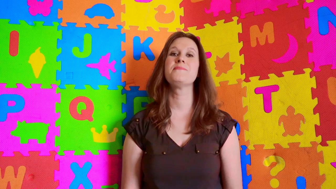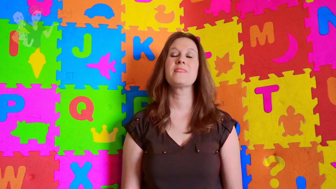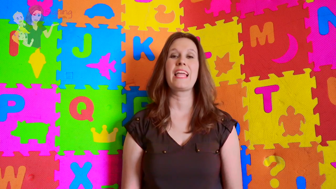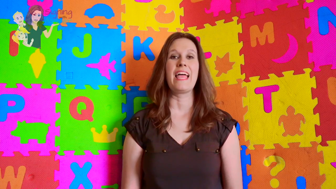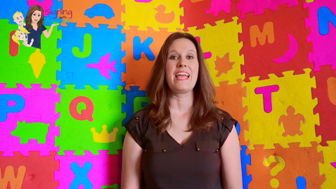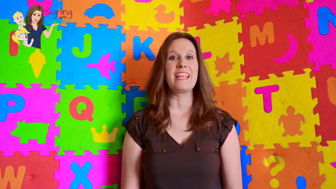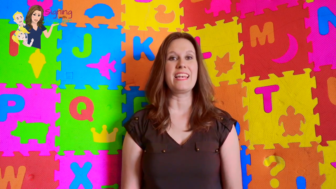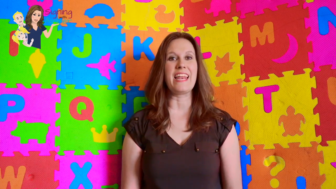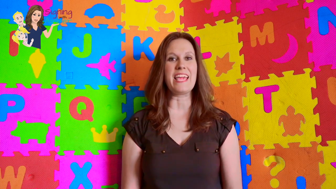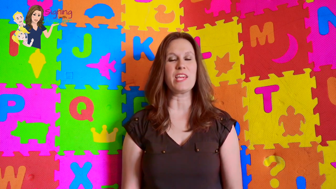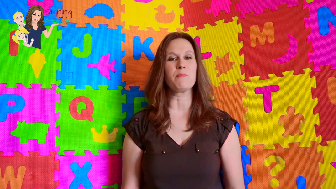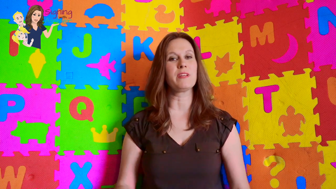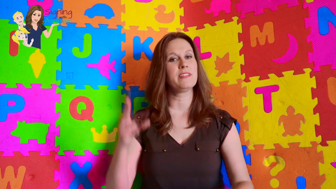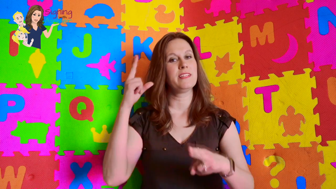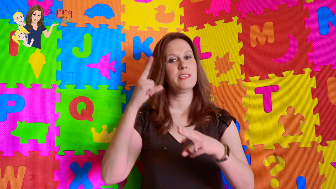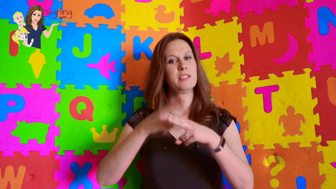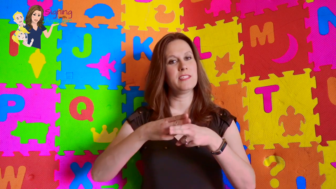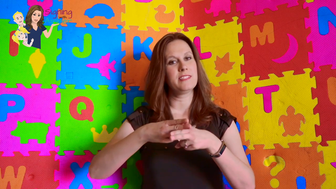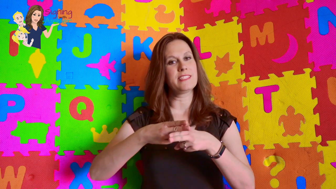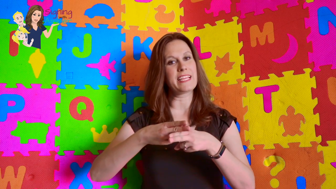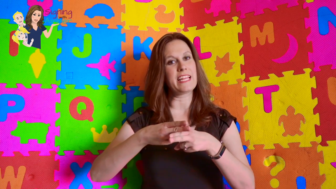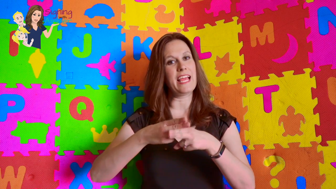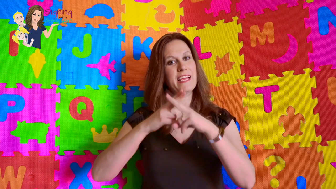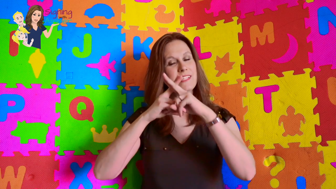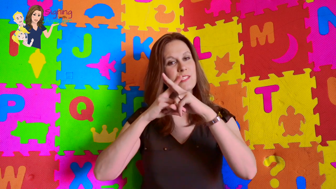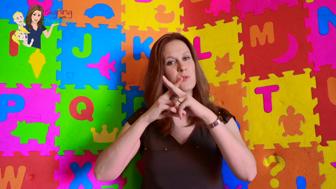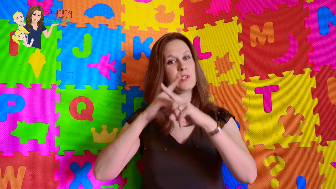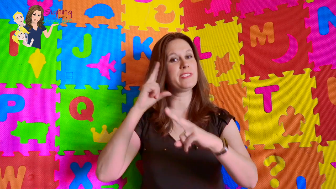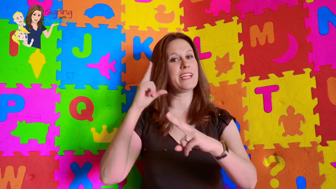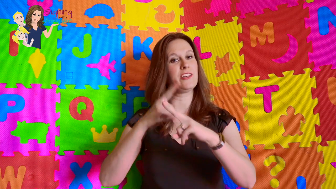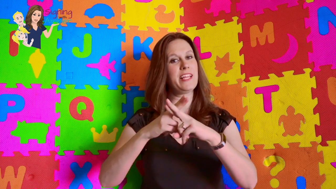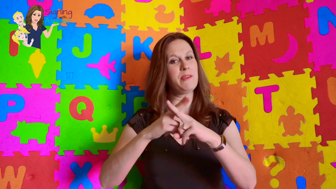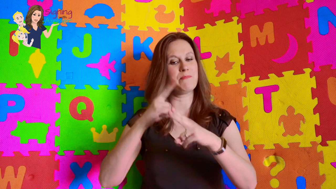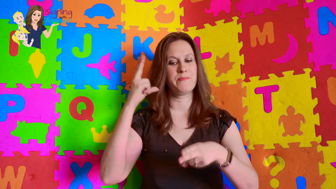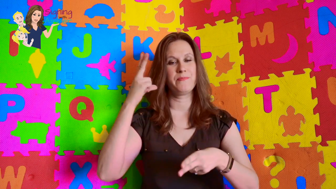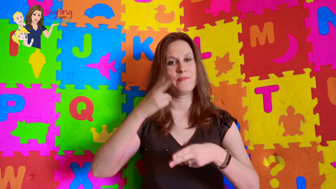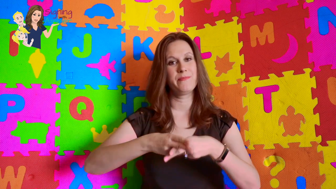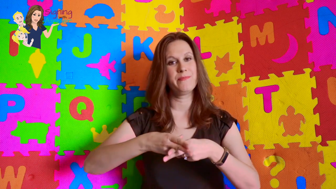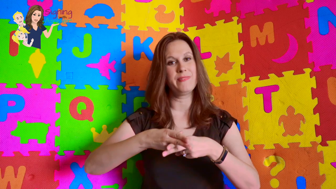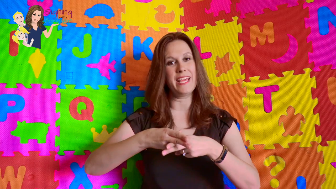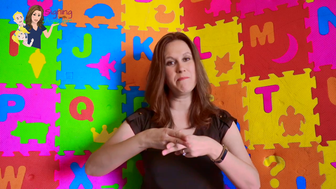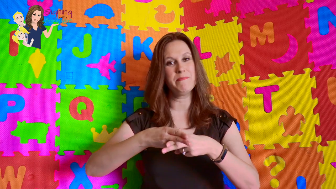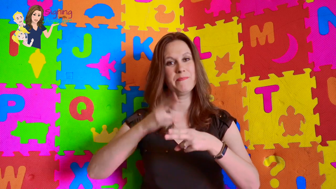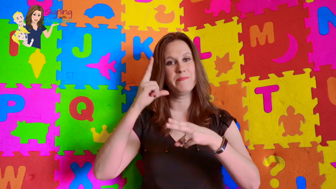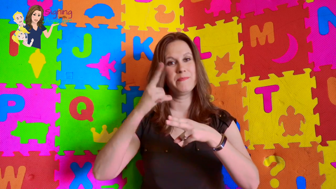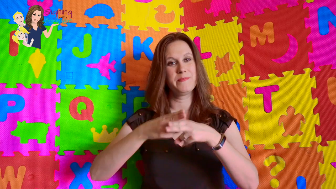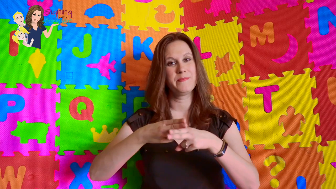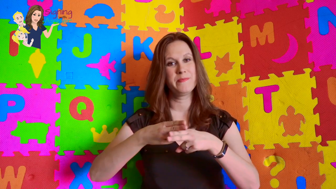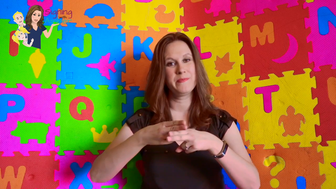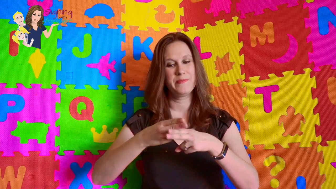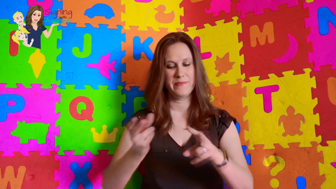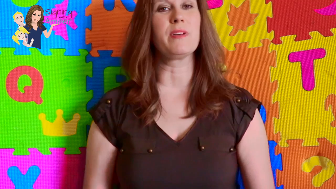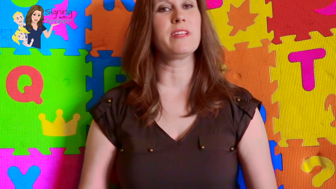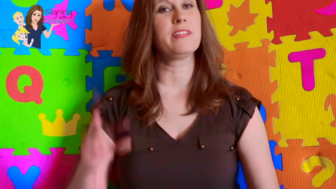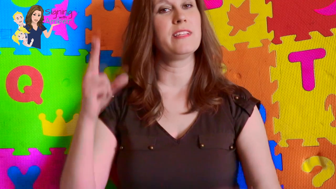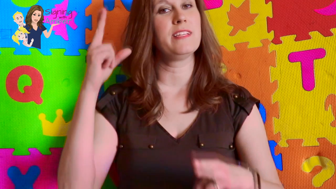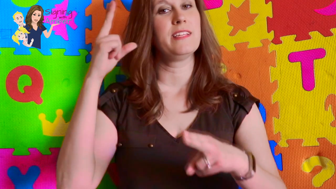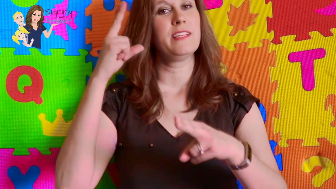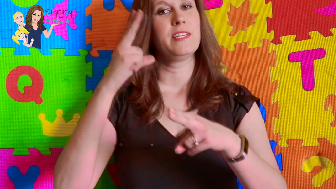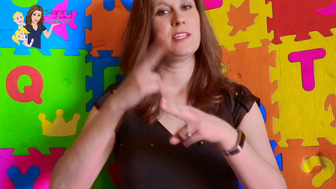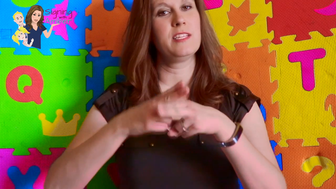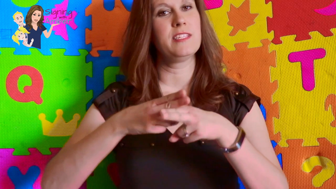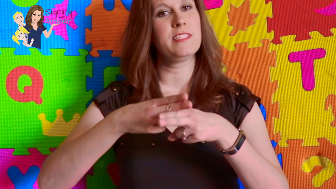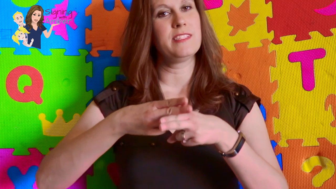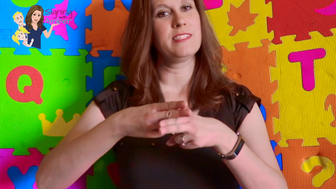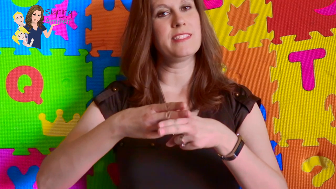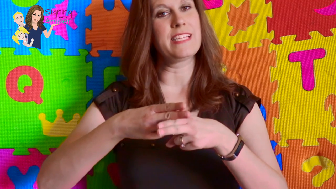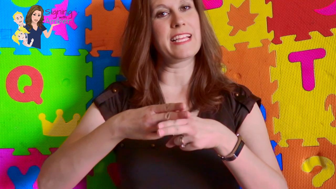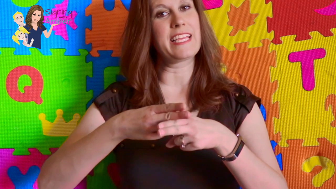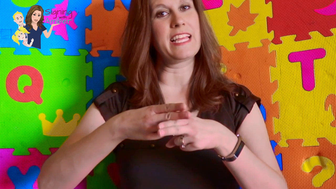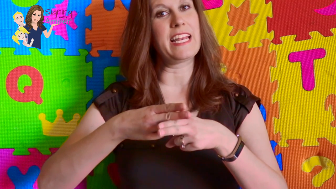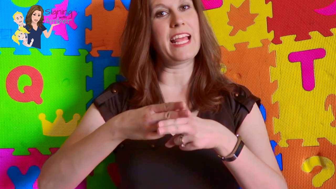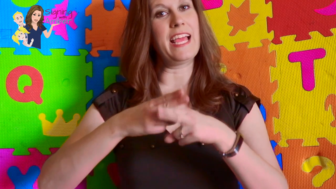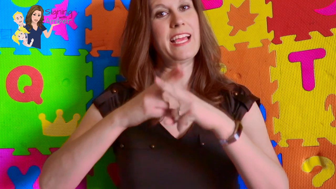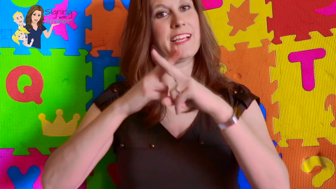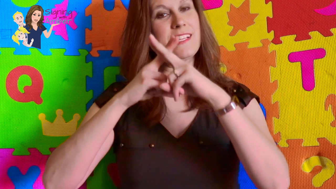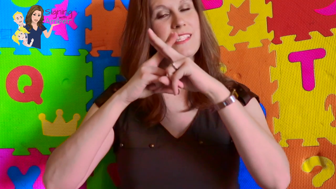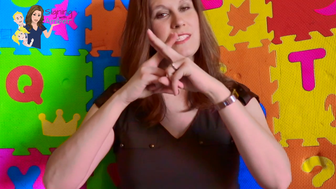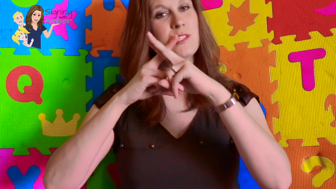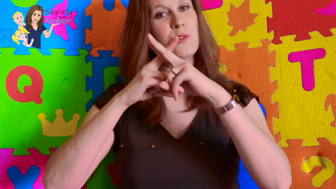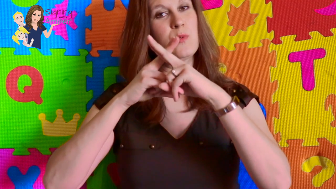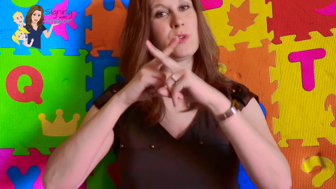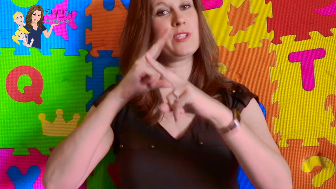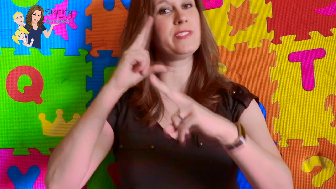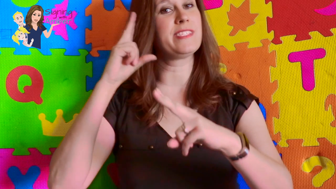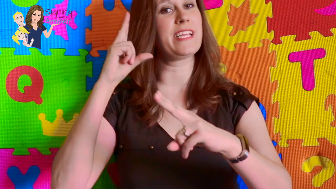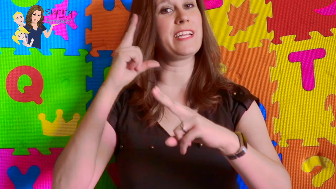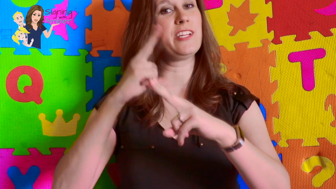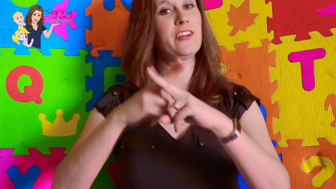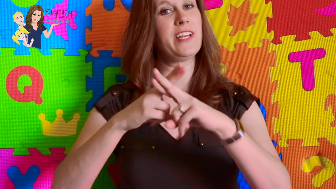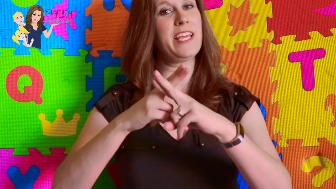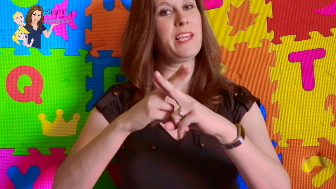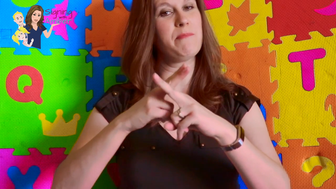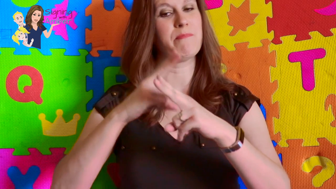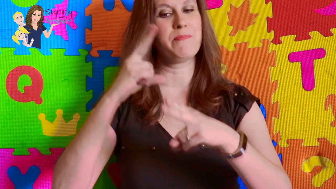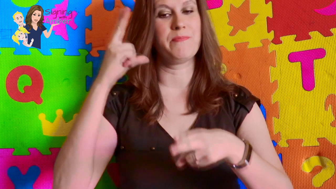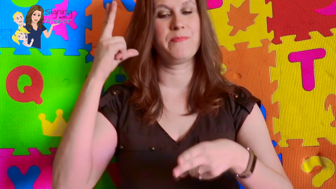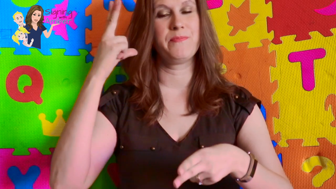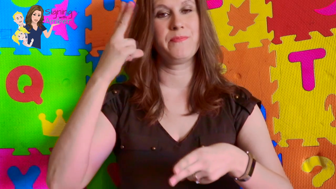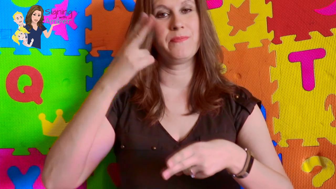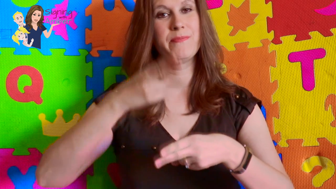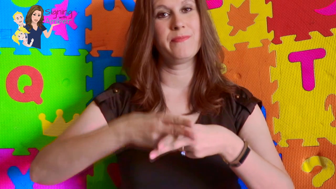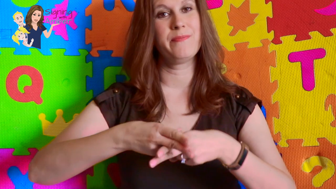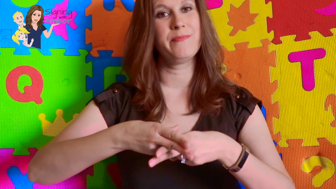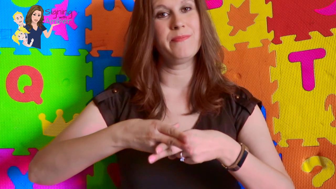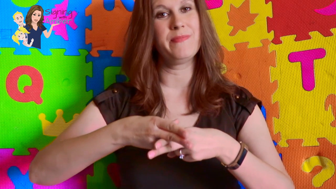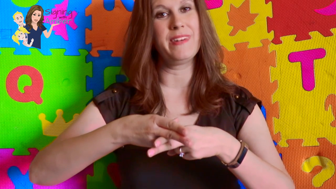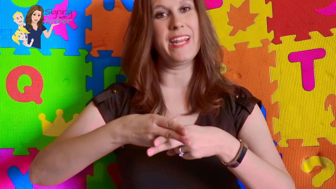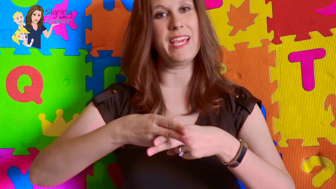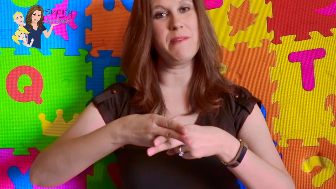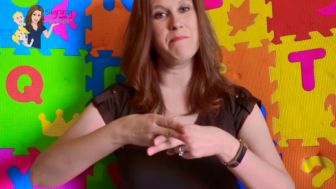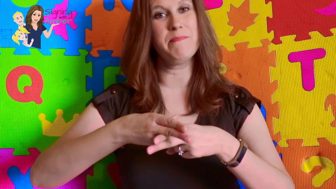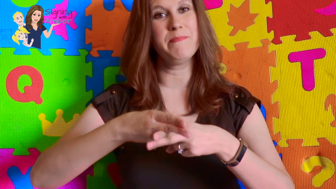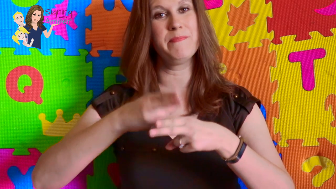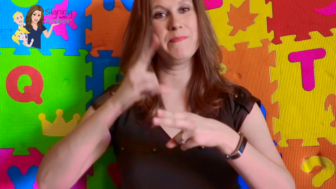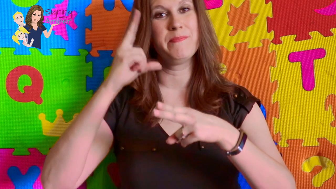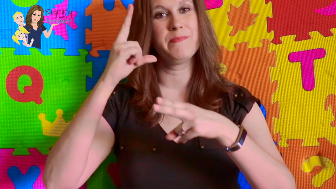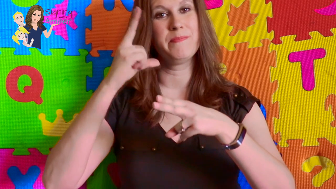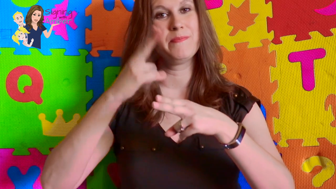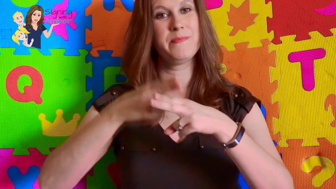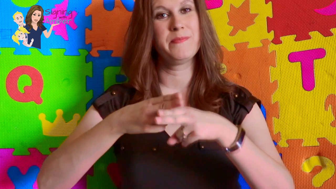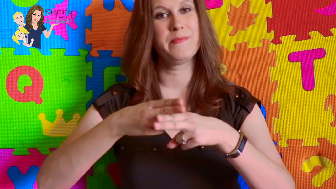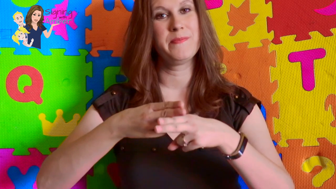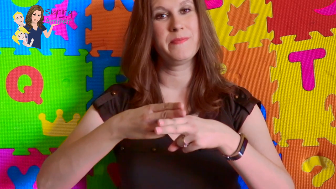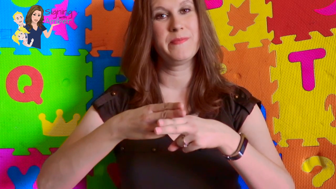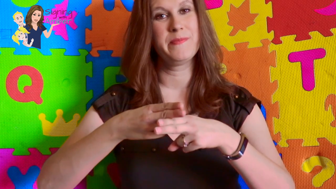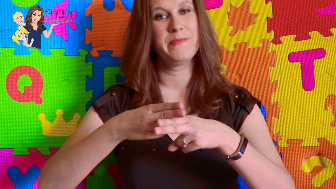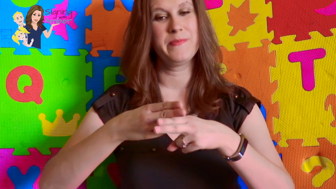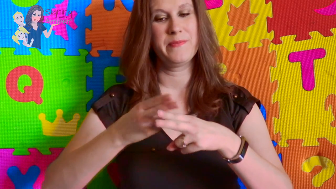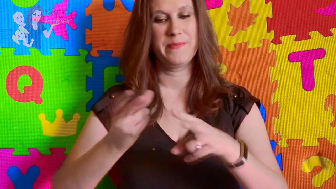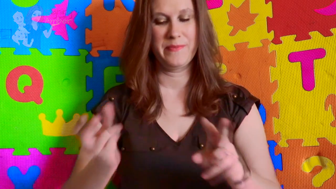name